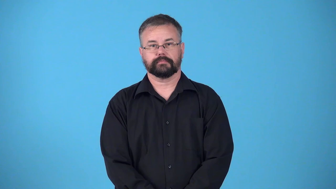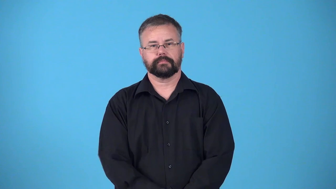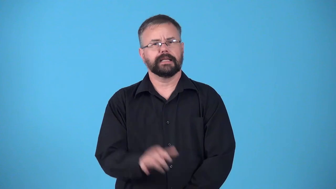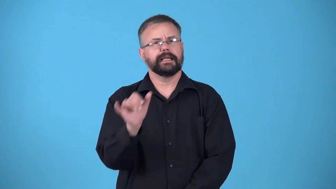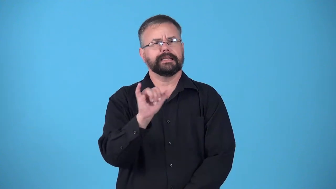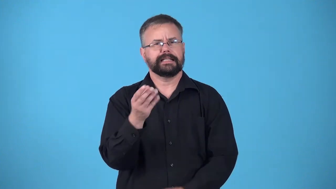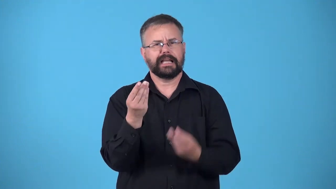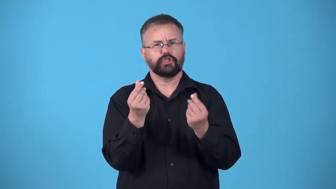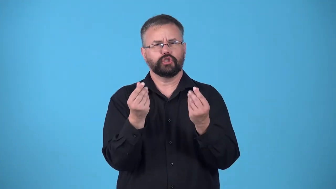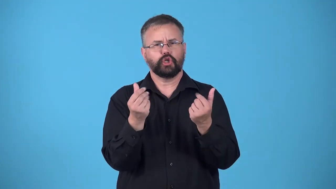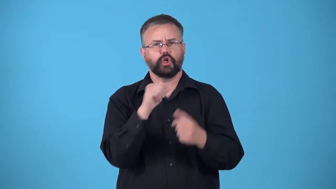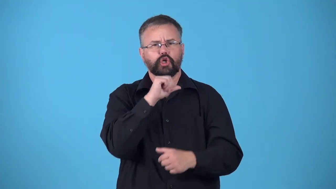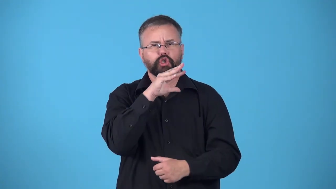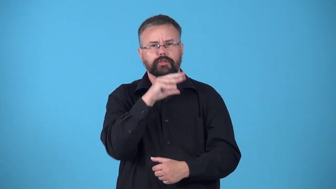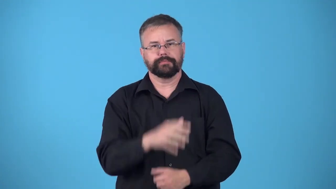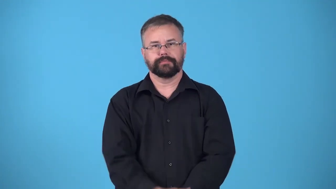dirtlike,earthlike,earthy,soil like